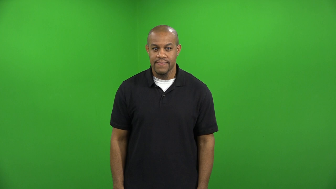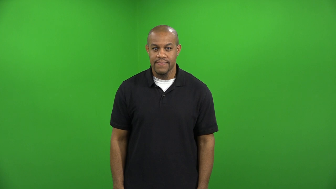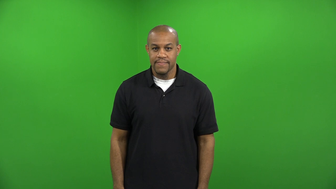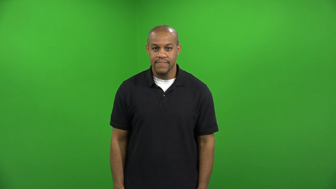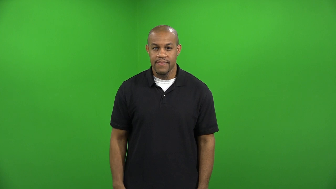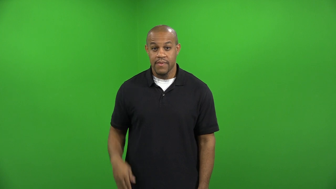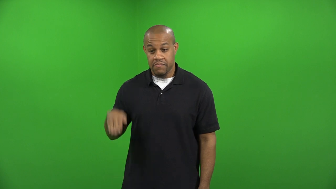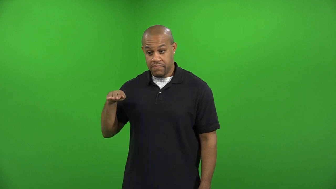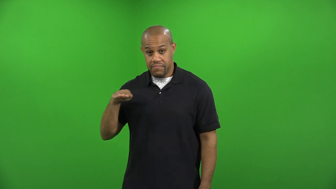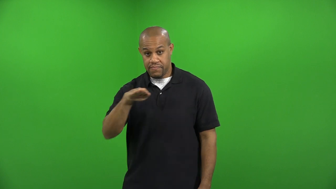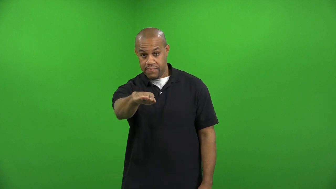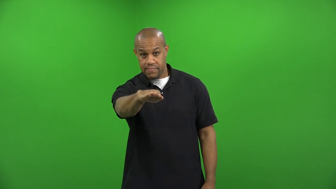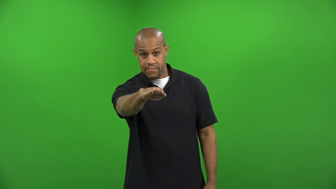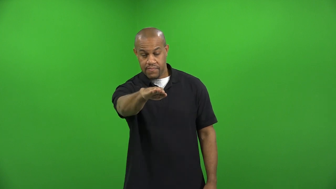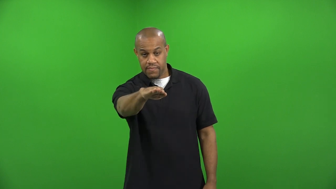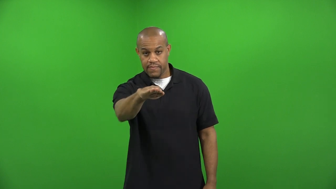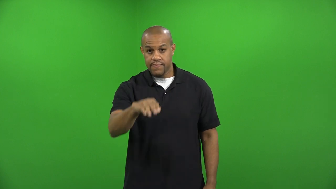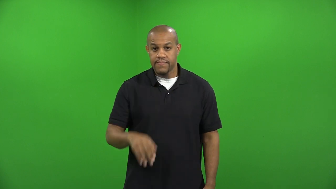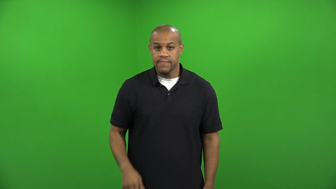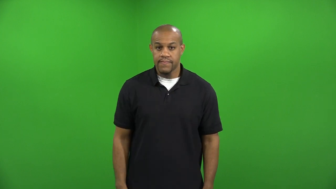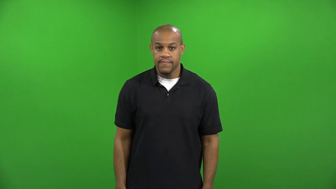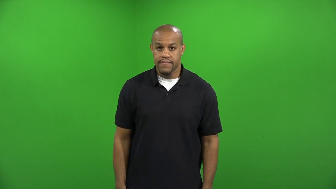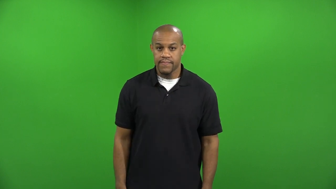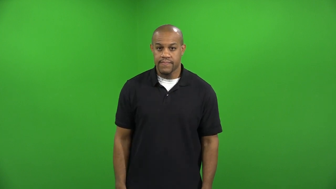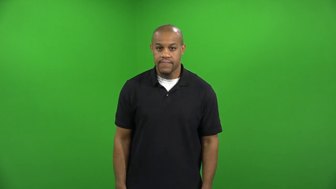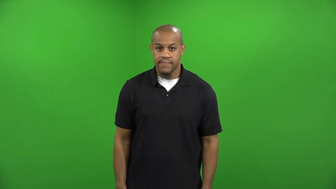Ball on straight path